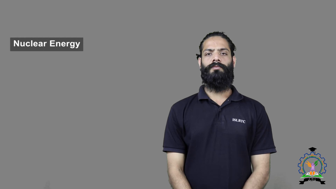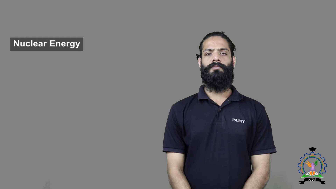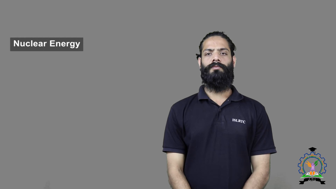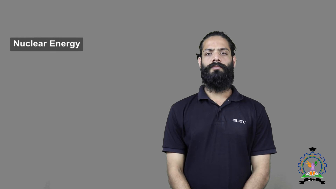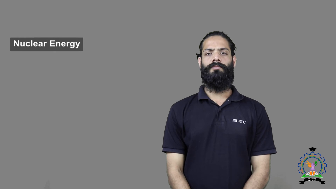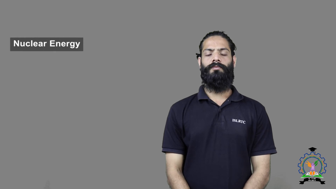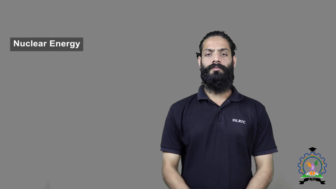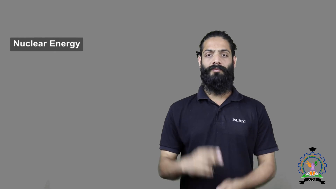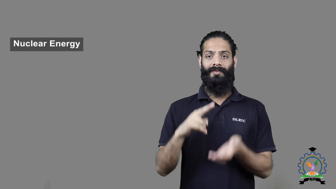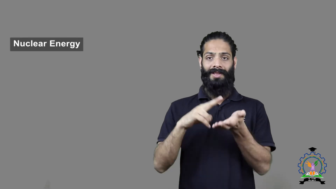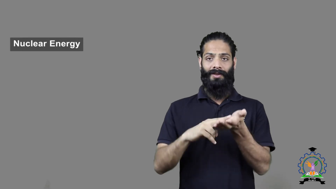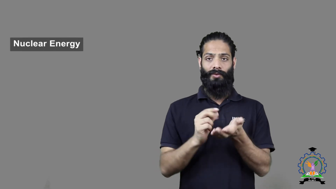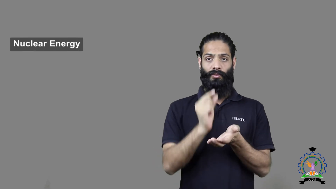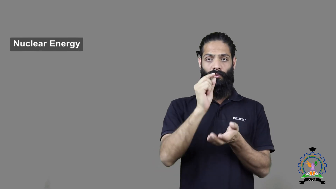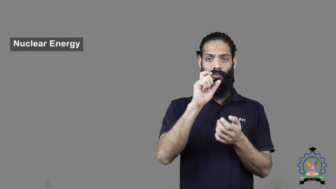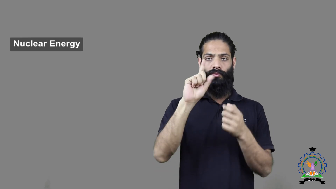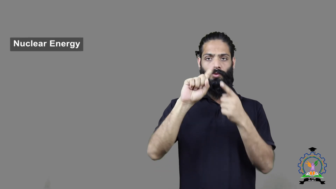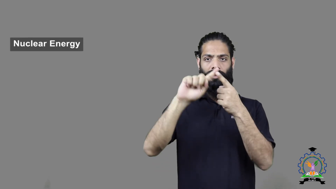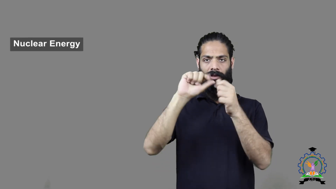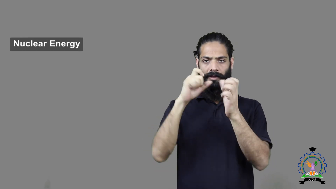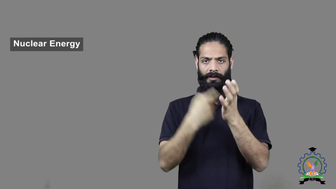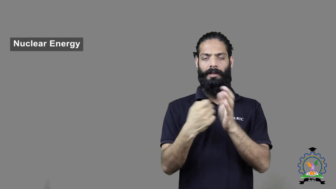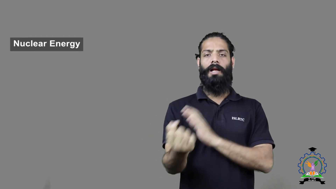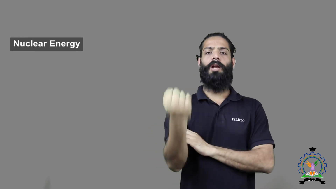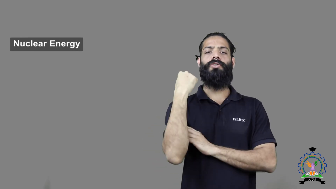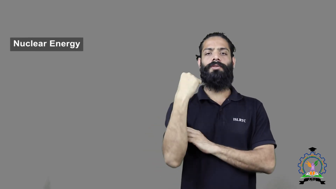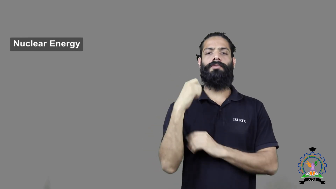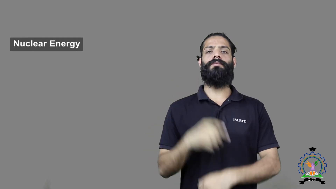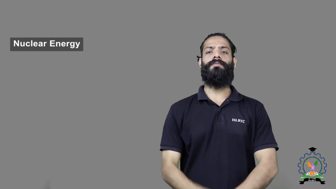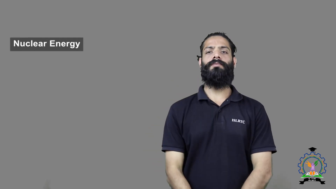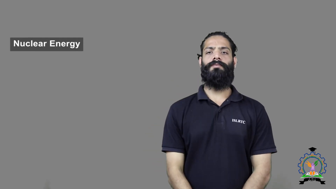Nuclear Energy